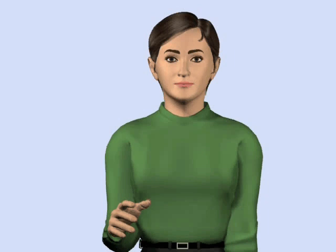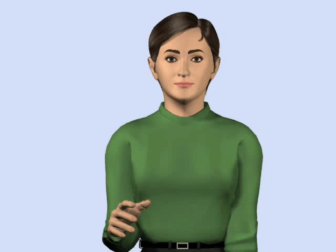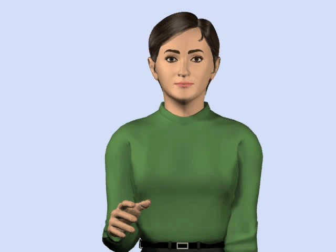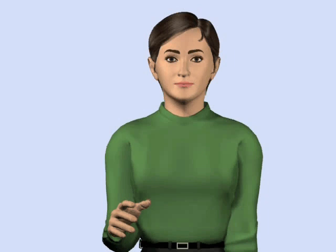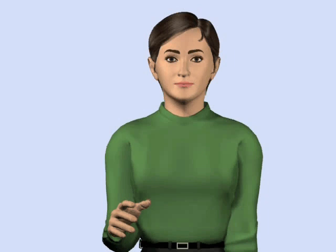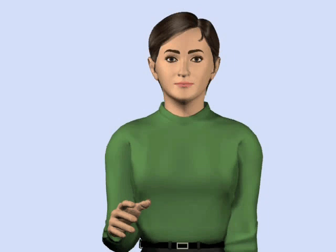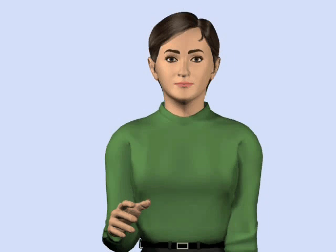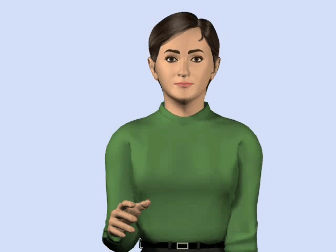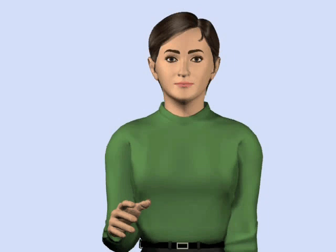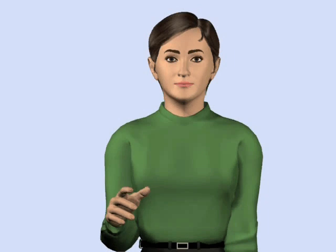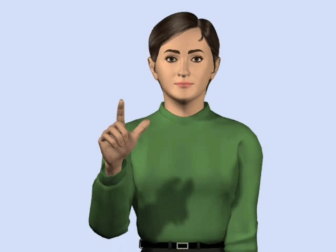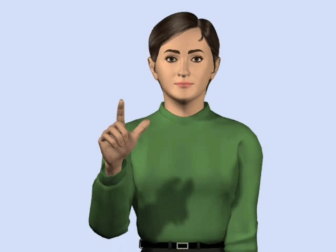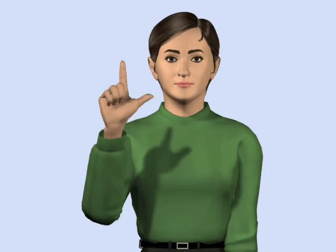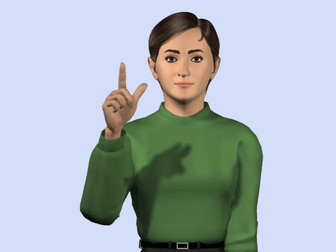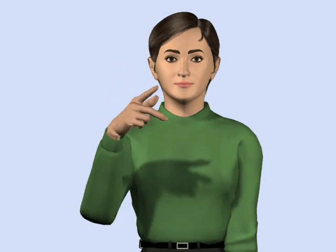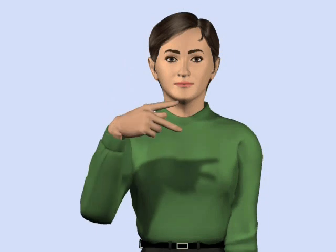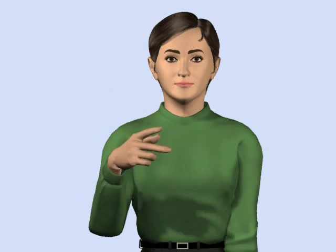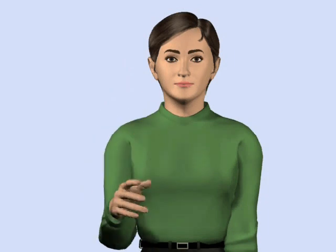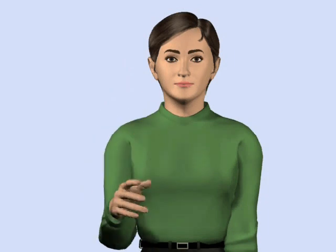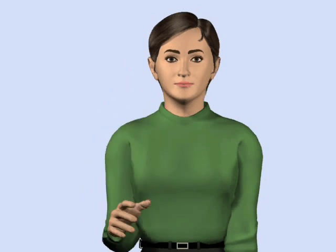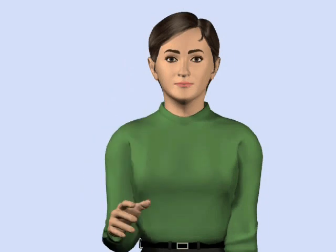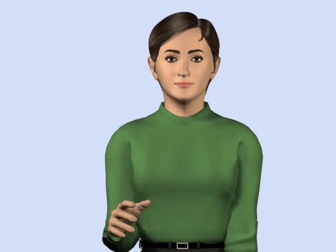lake Placid,NY